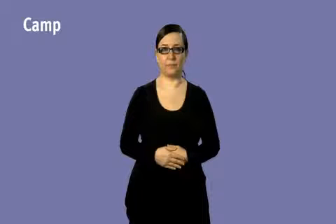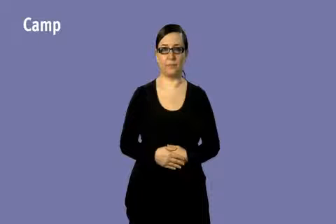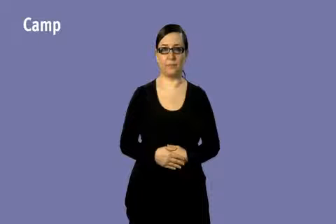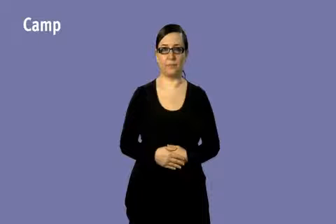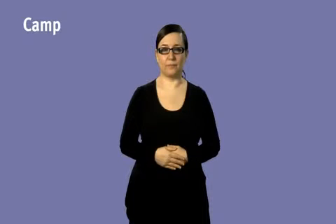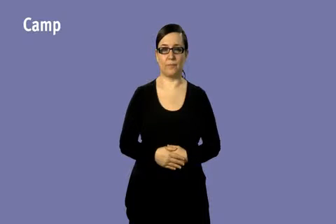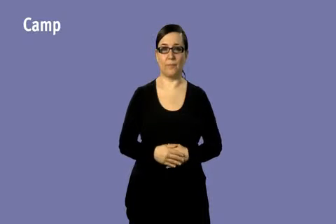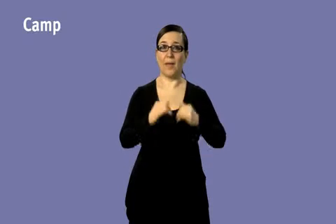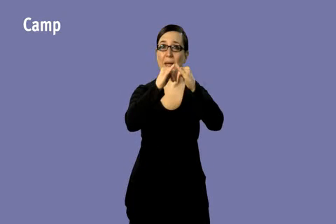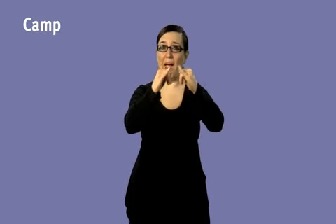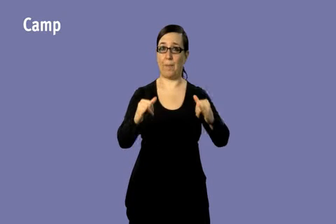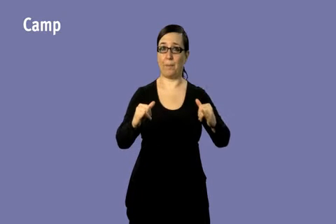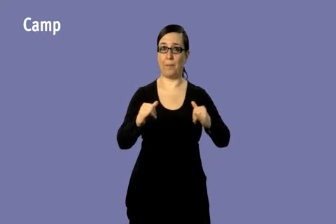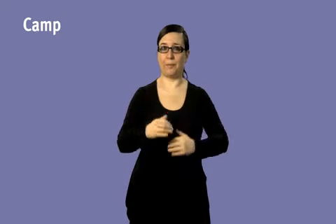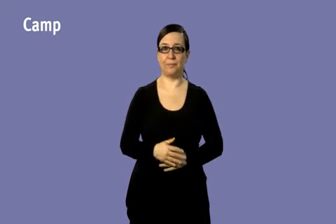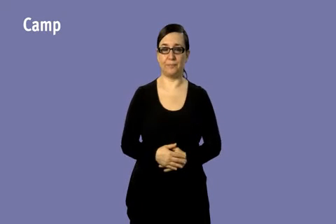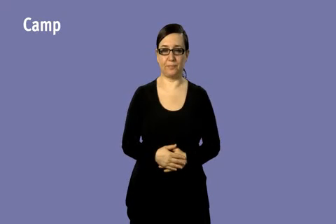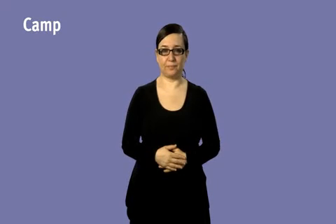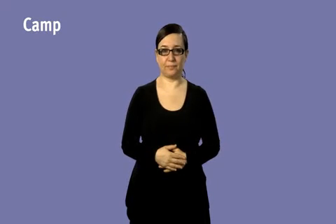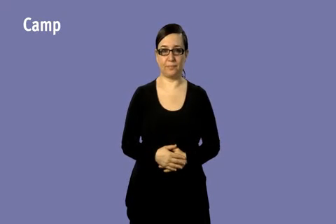Camp